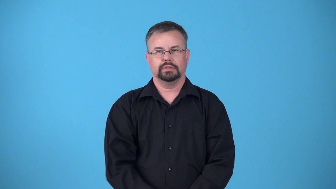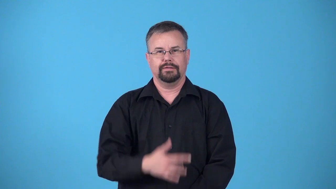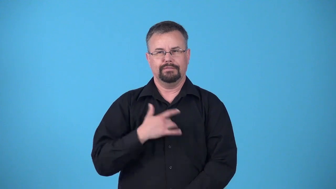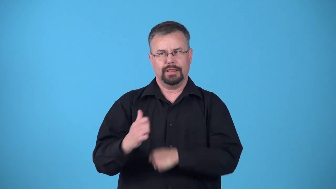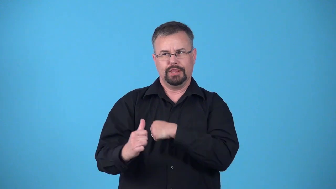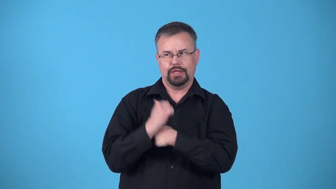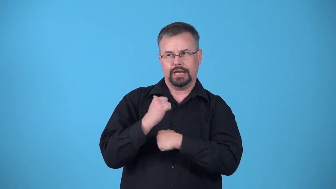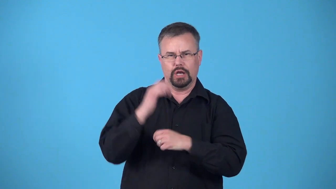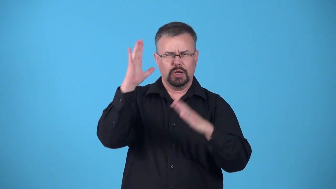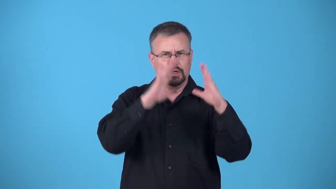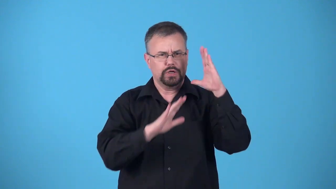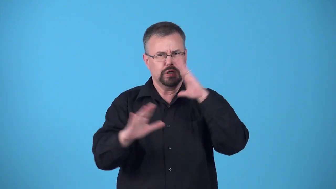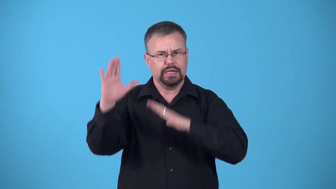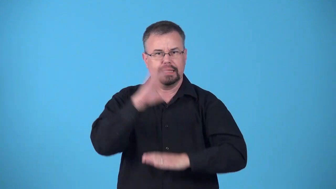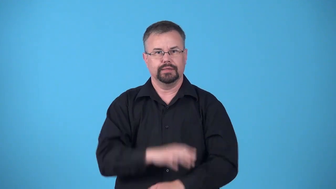hanging over his head, over his head, on his head